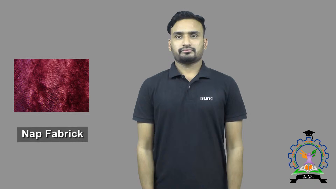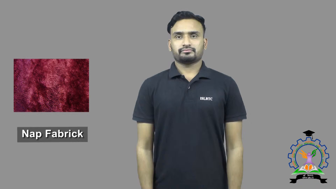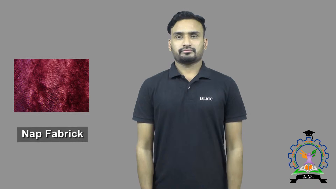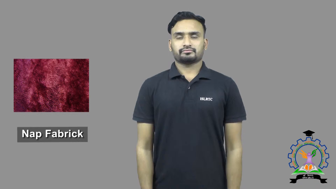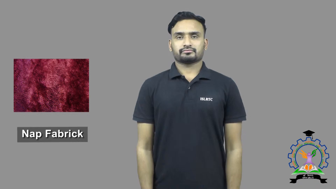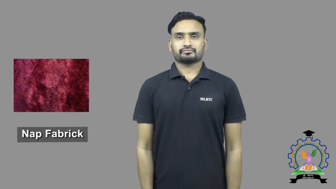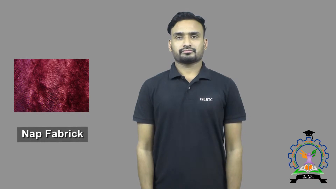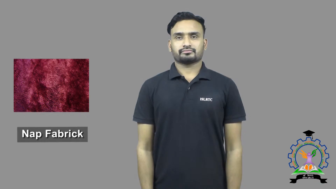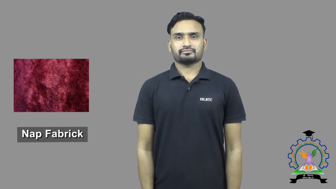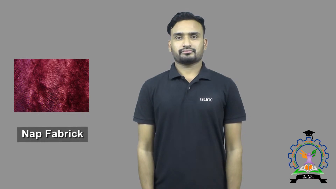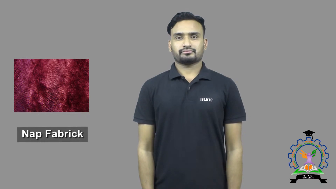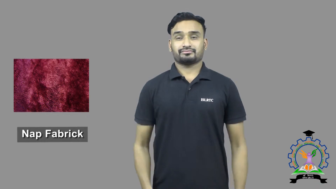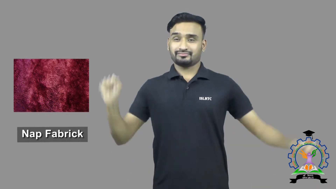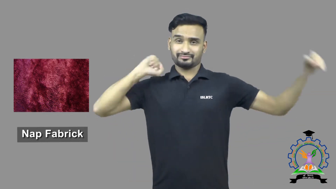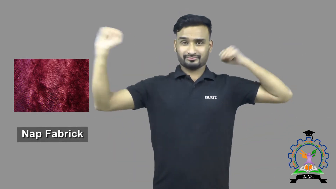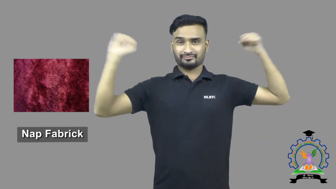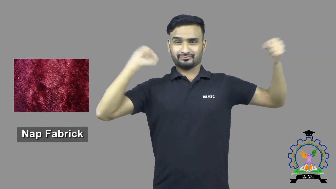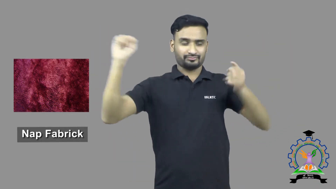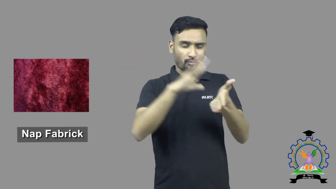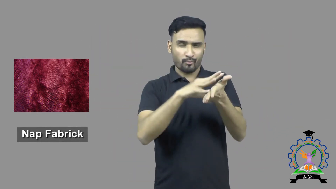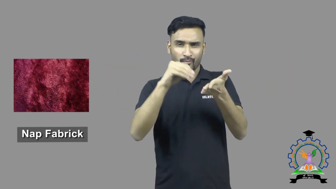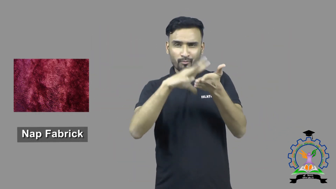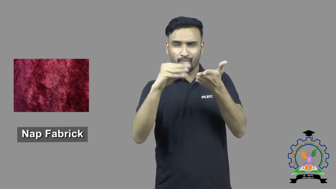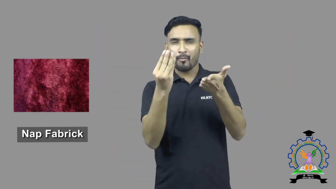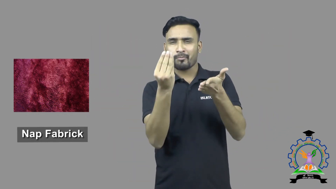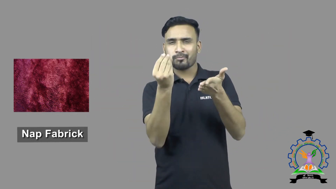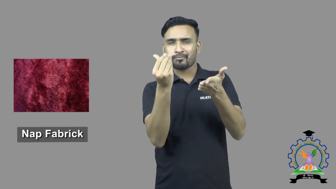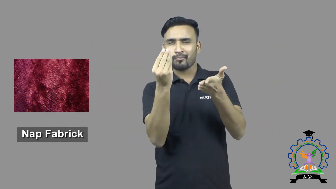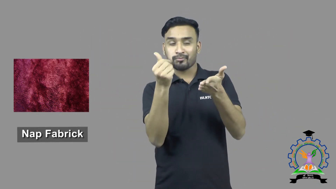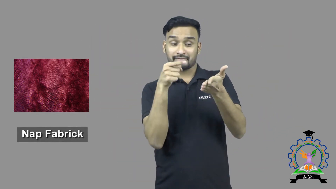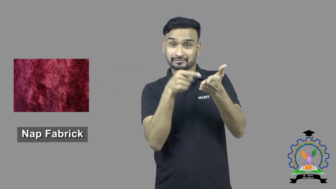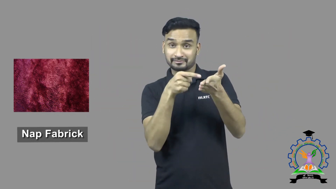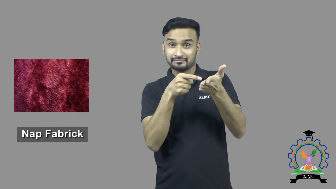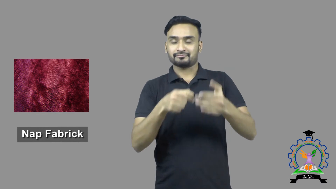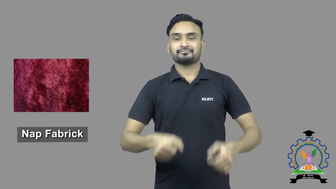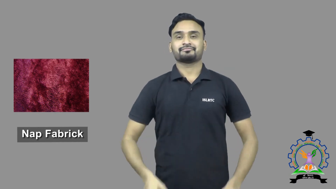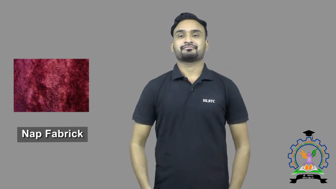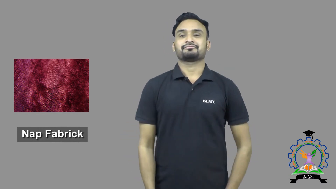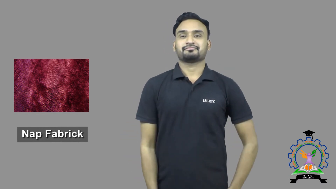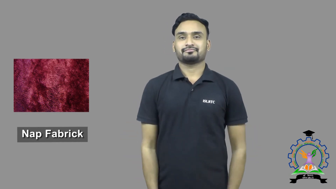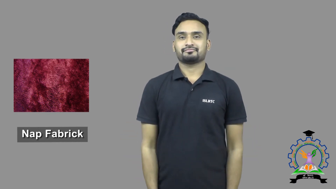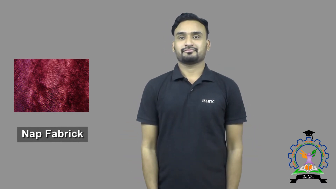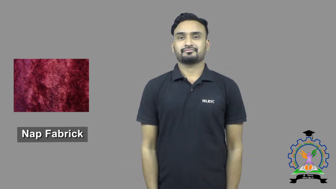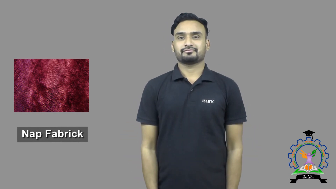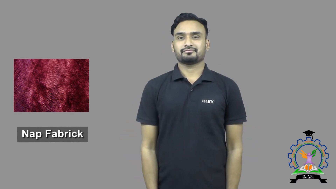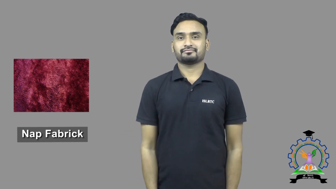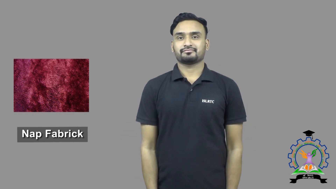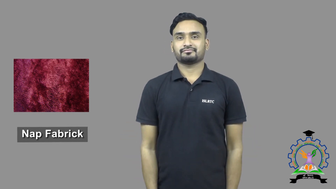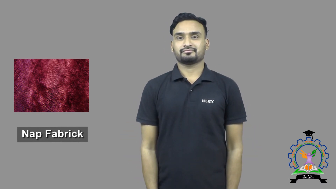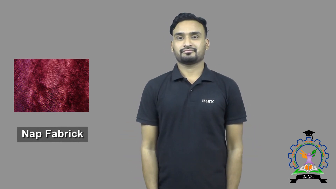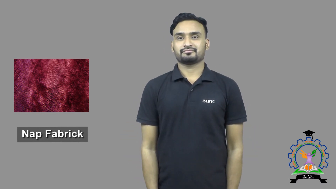Nap Fabrick